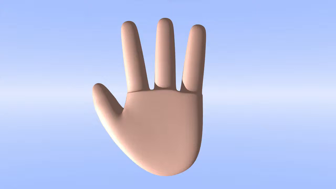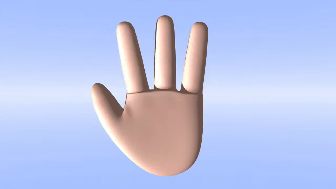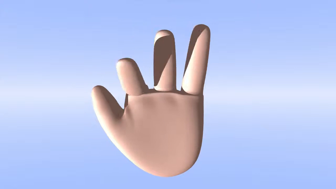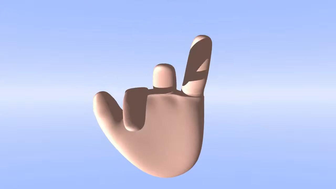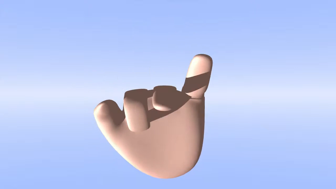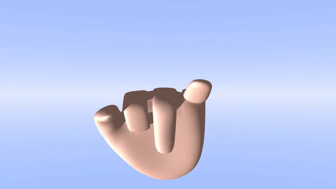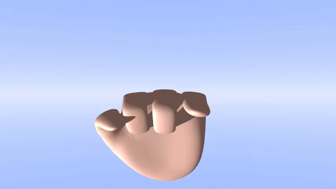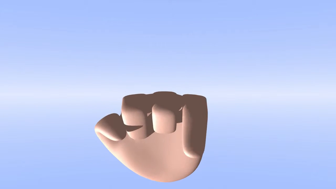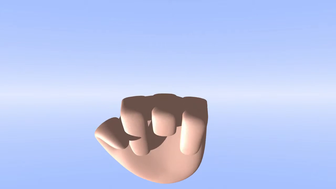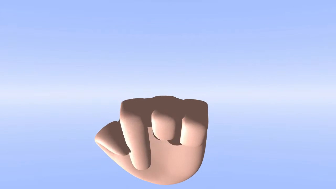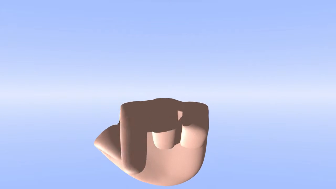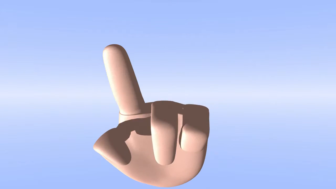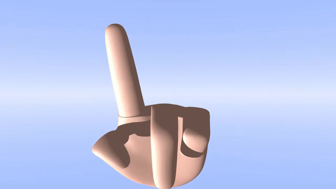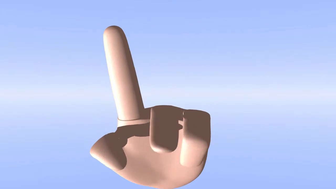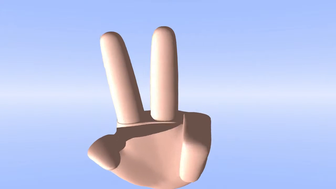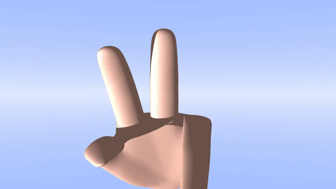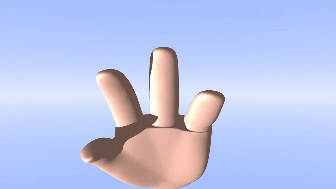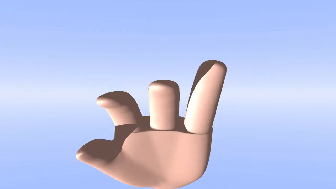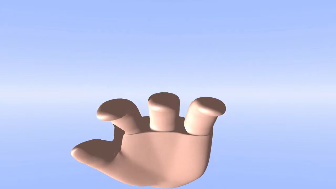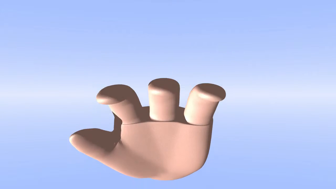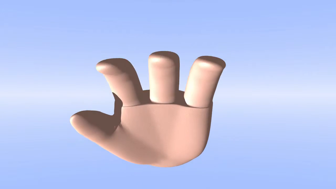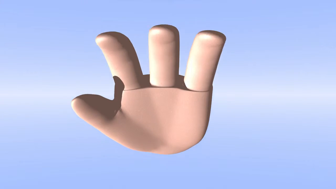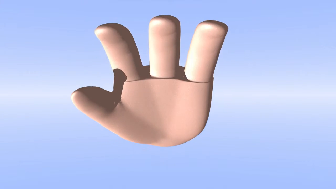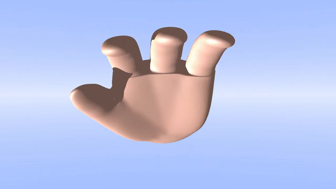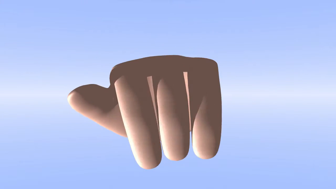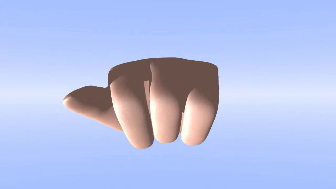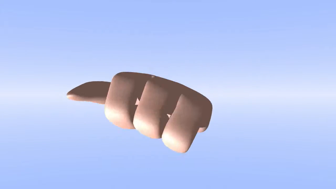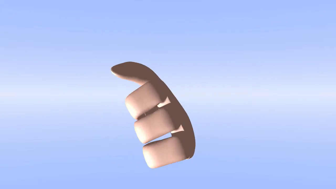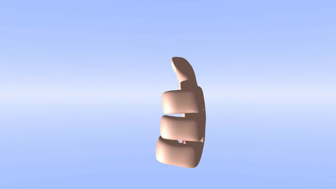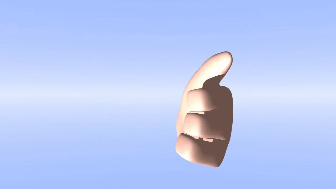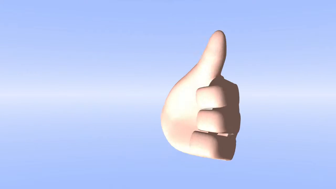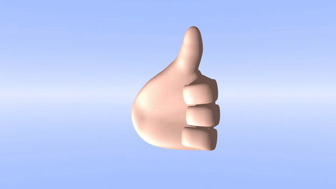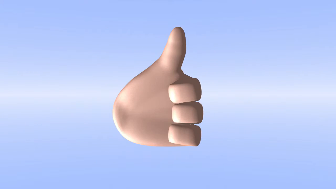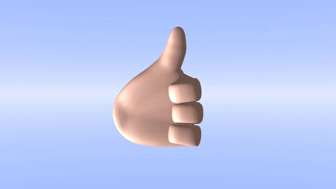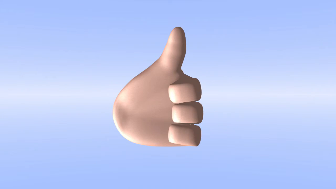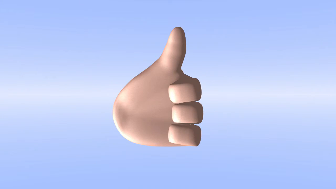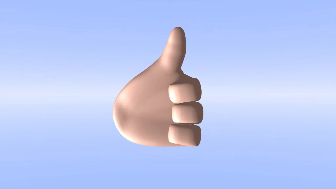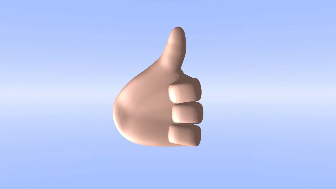Hand